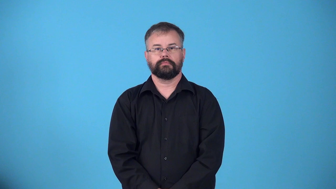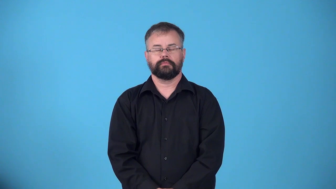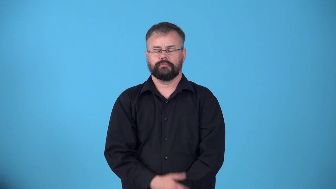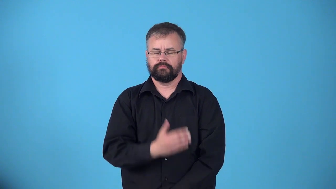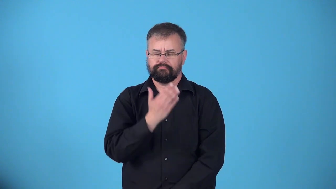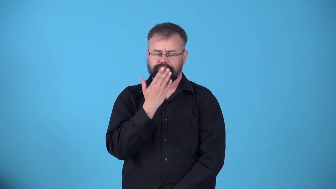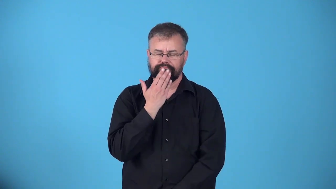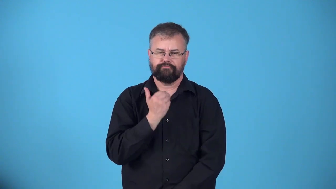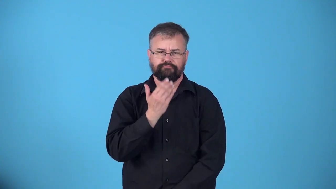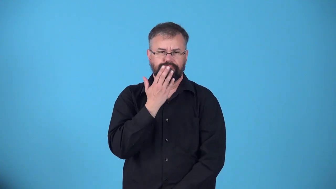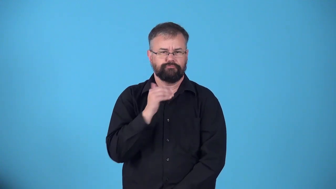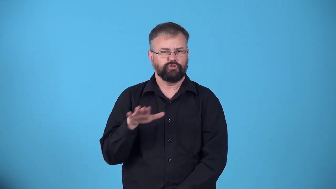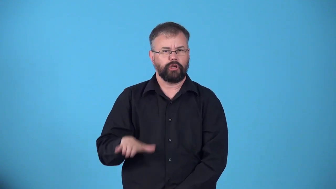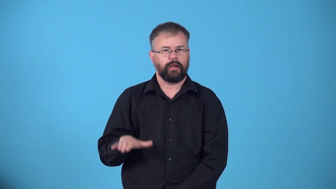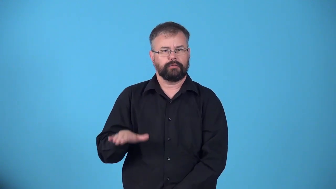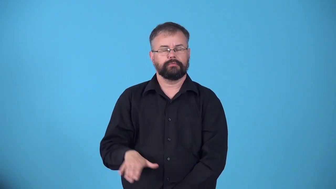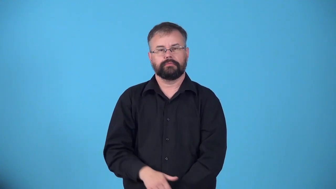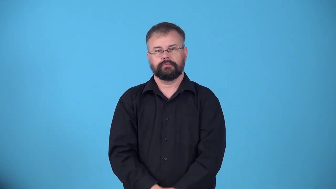lamb